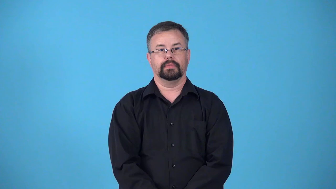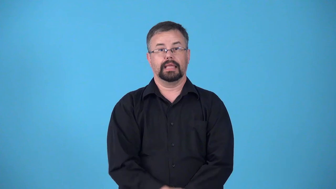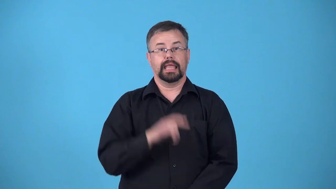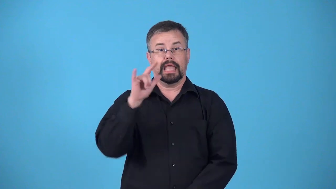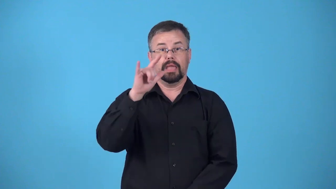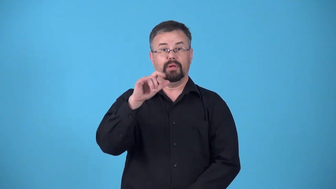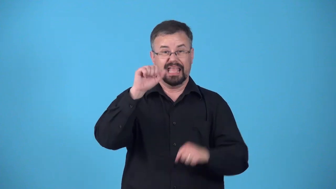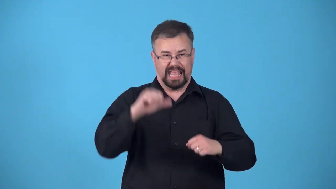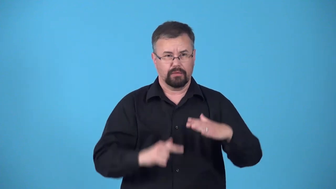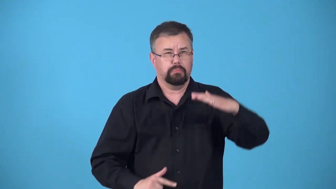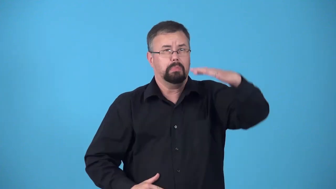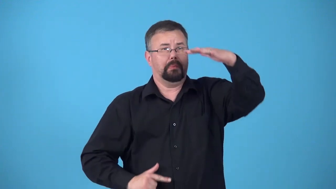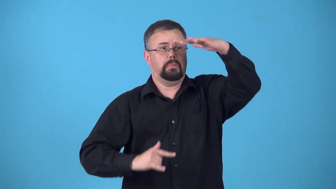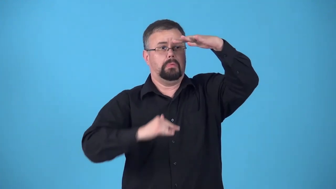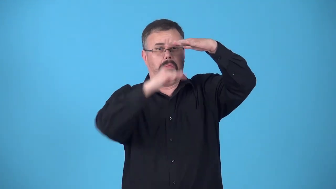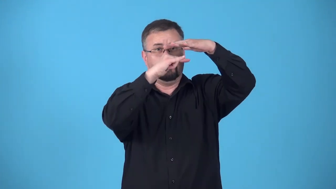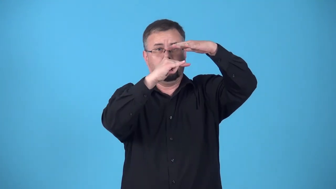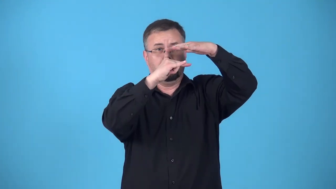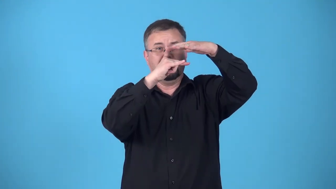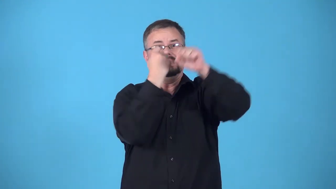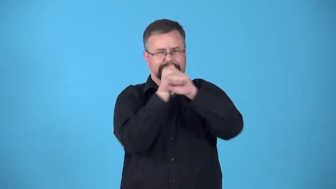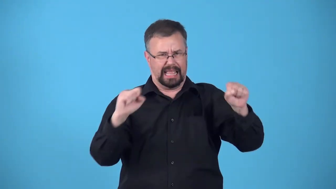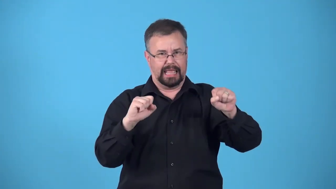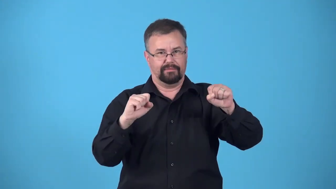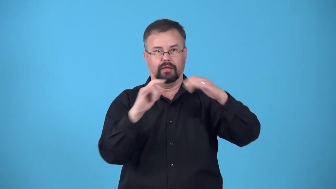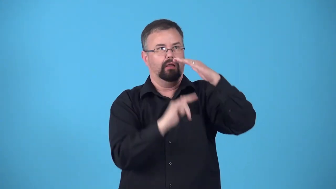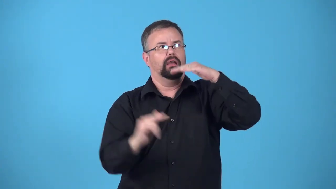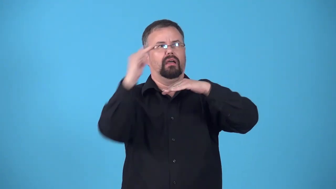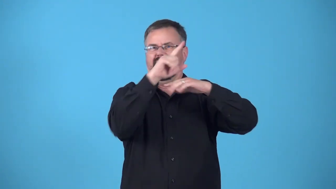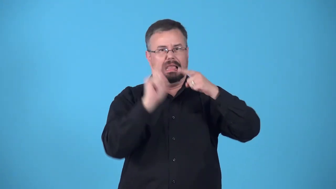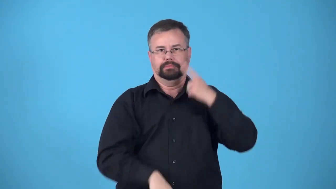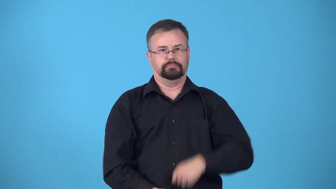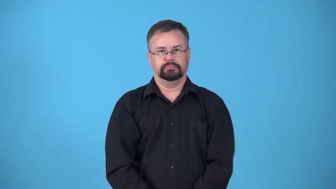ceiling-greatest height at which an aircraft can fly and be safe